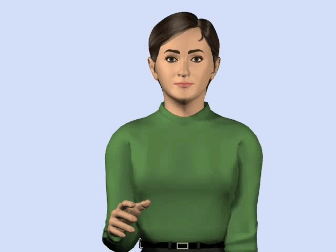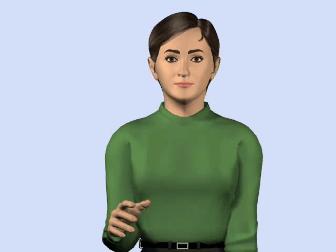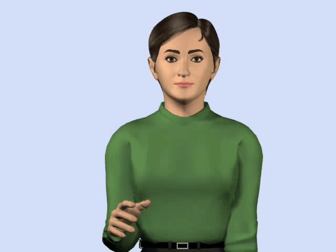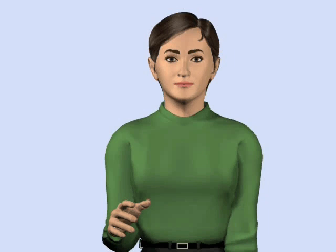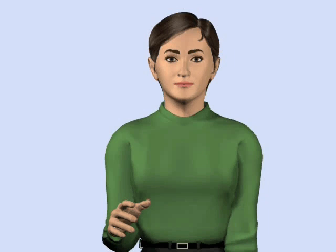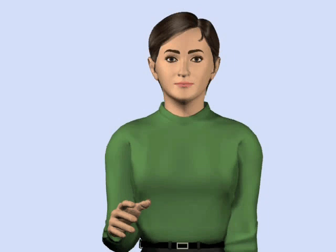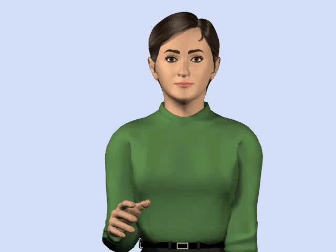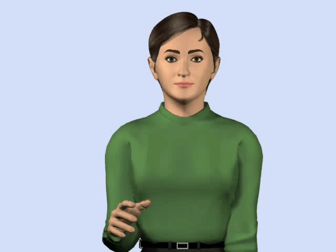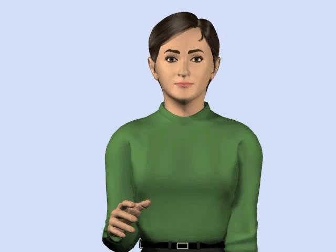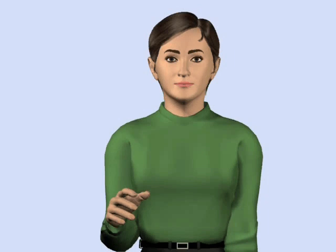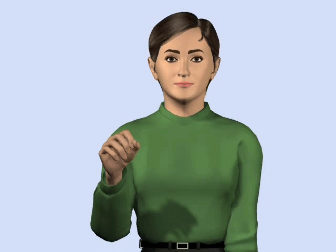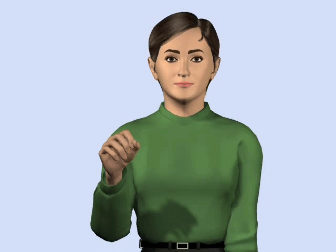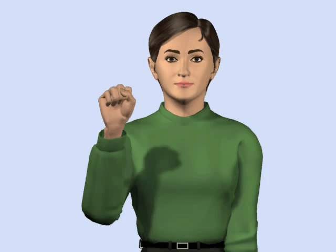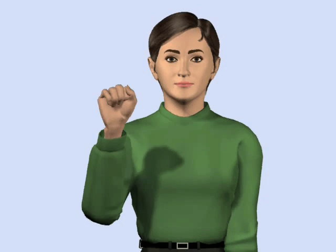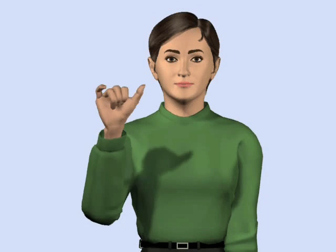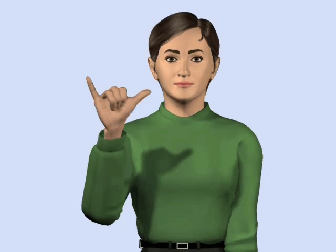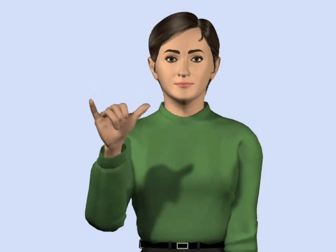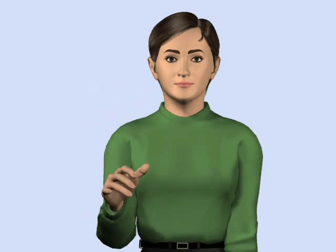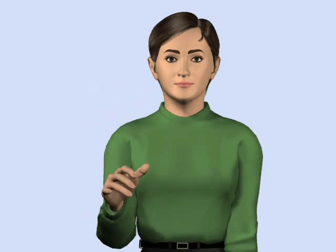Syracuse,NY